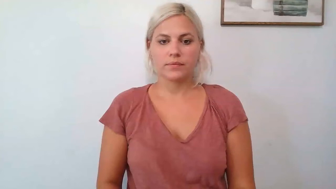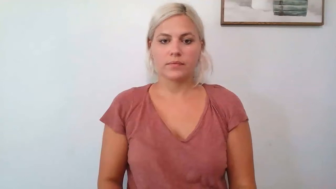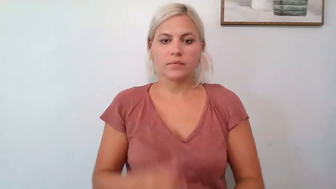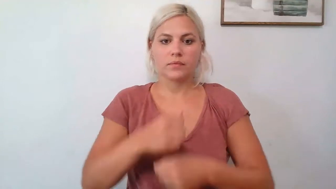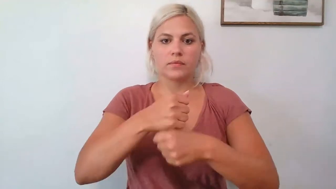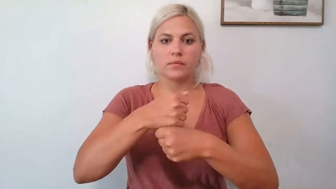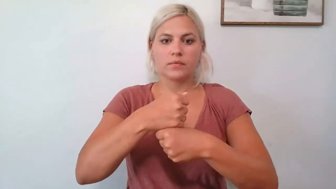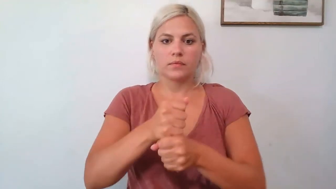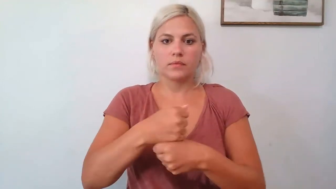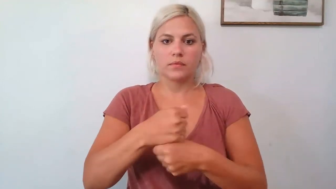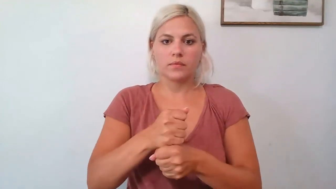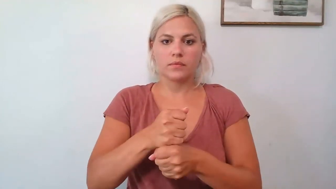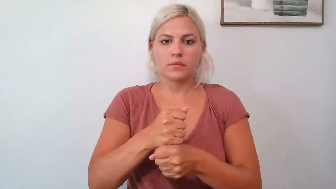MAKE